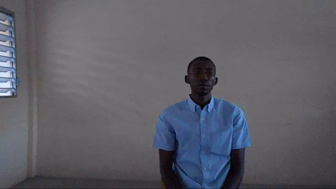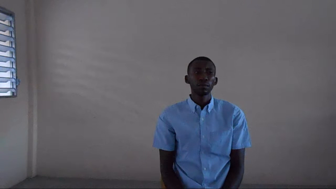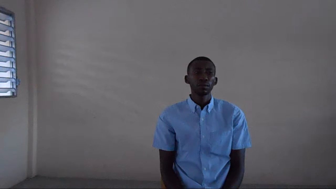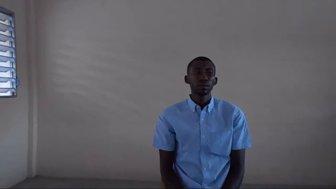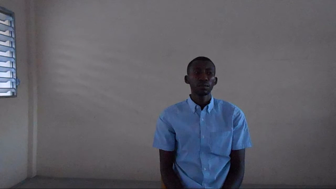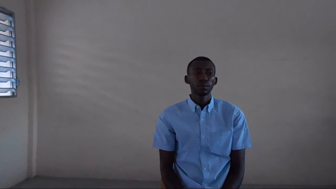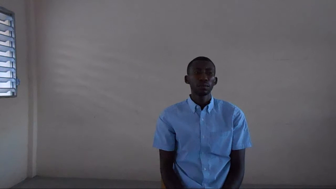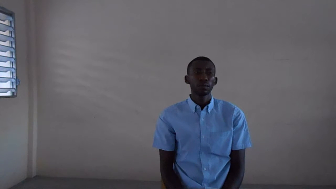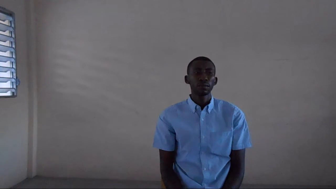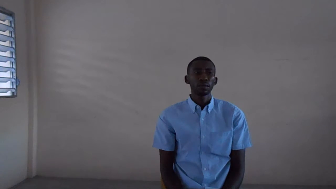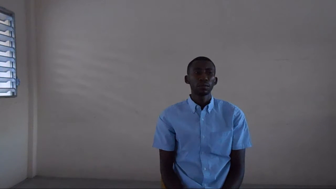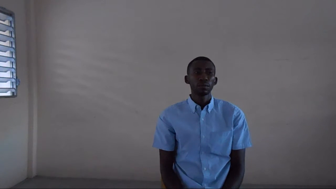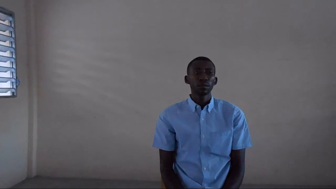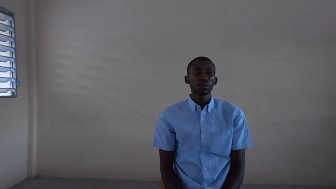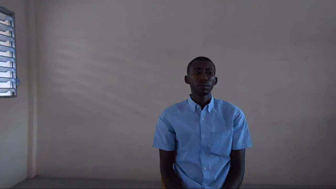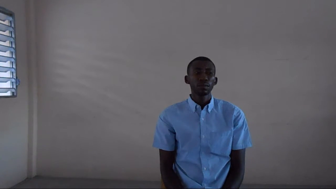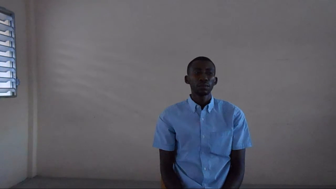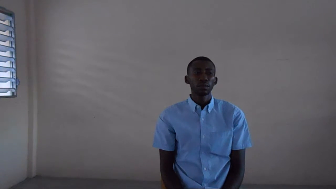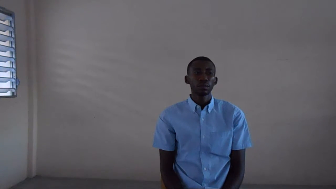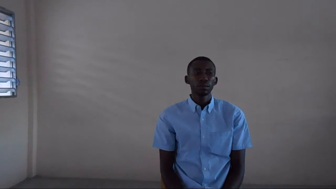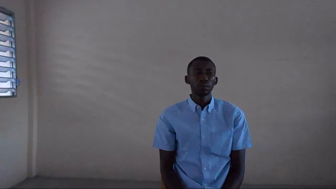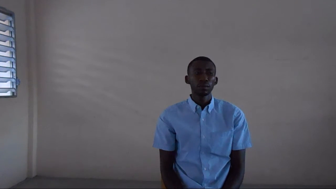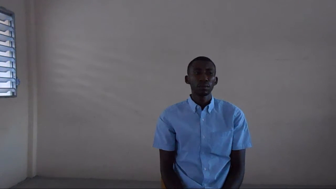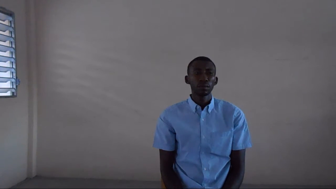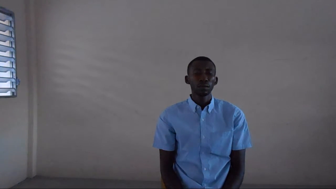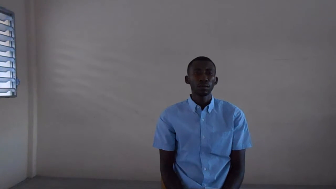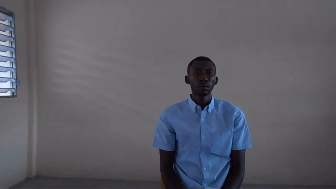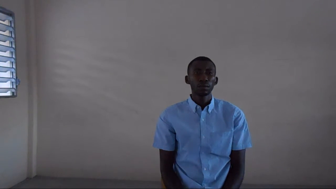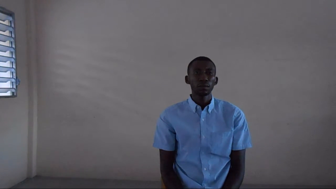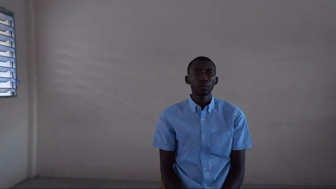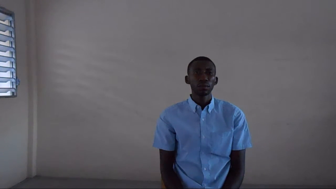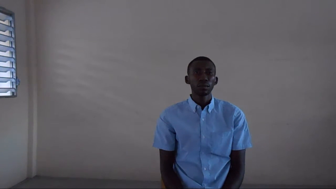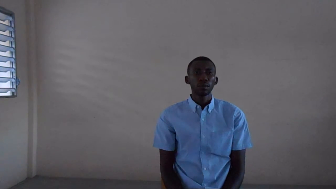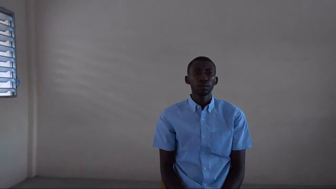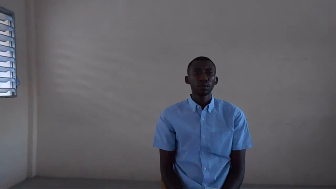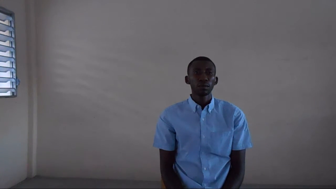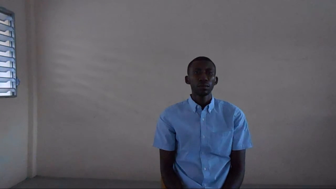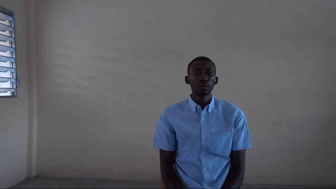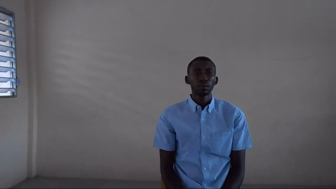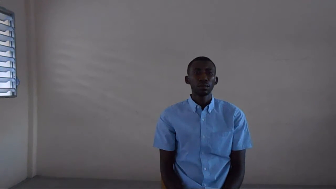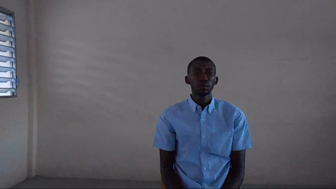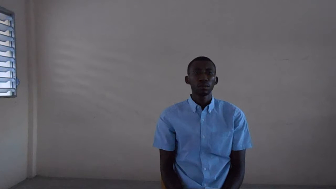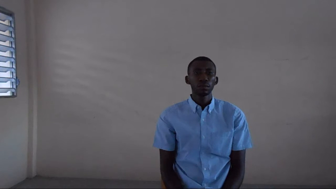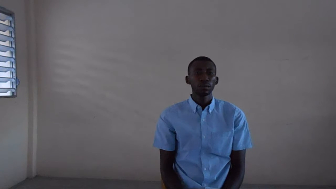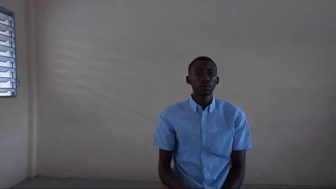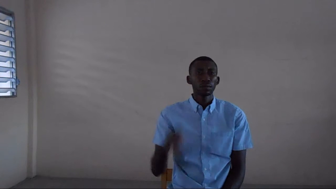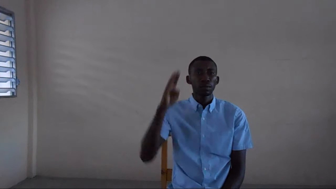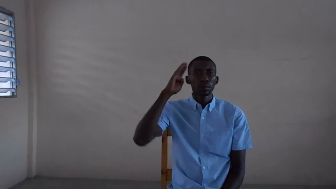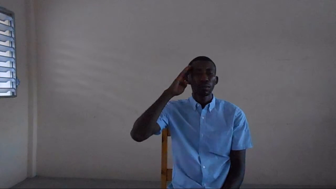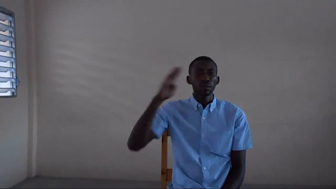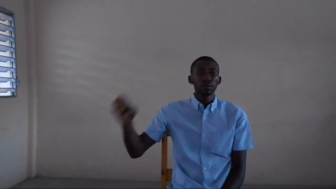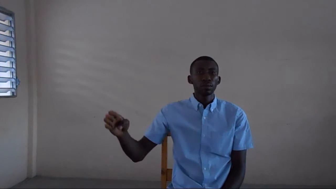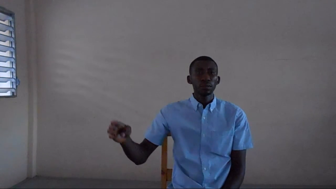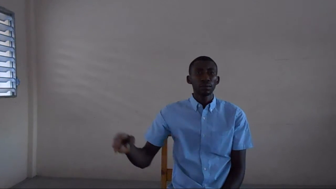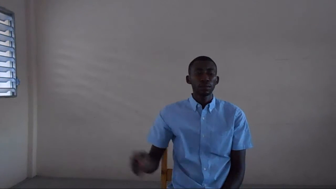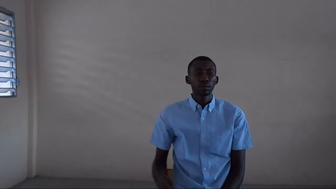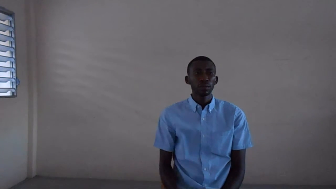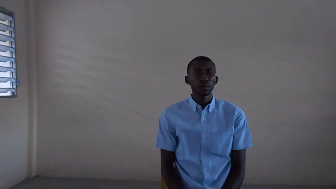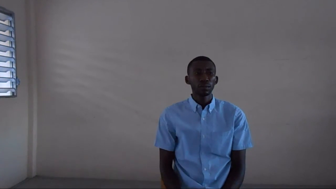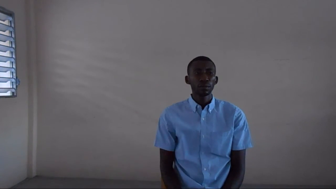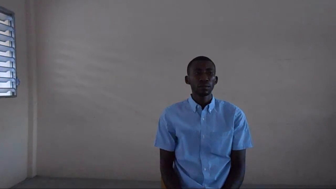sailor